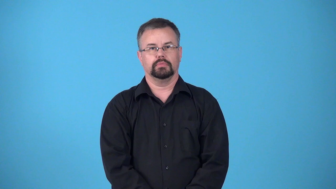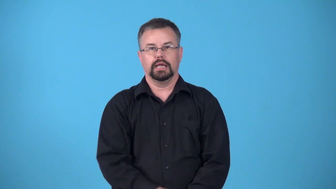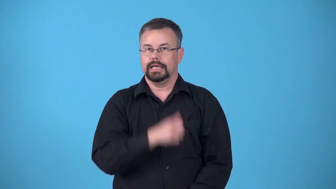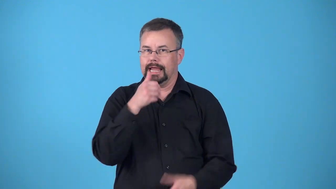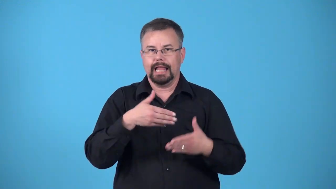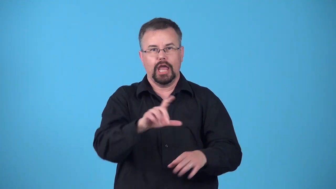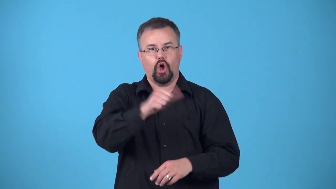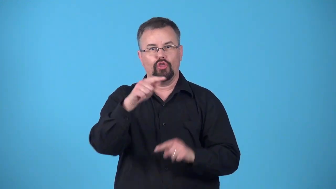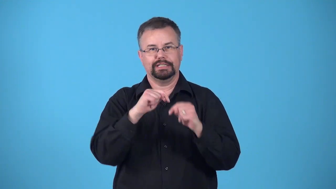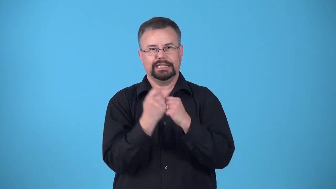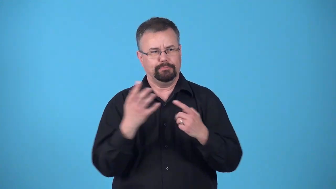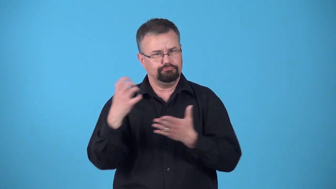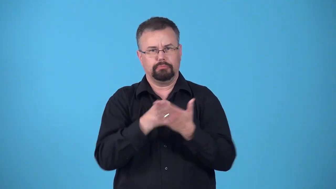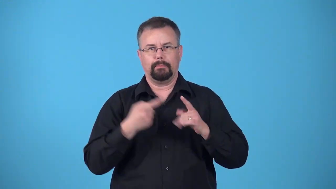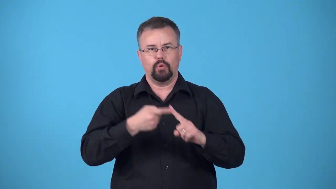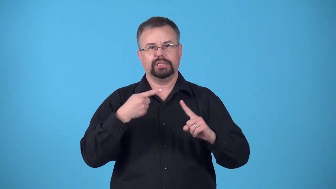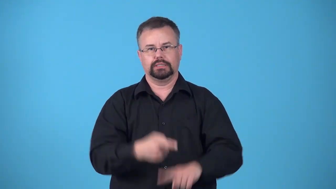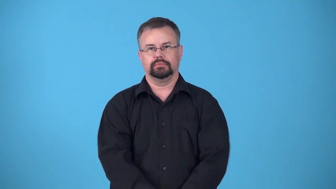shut out